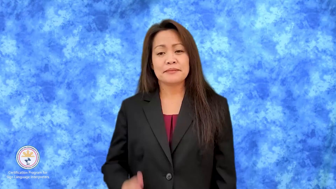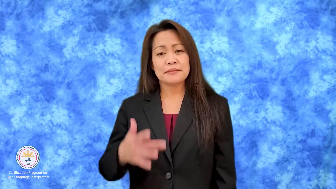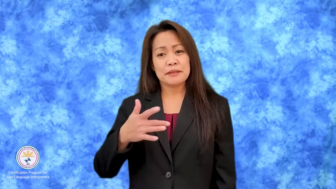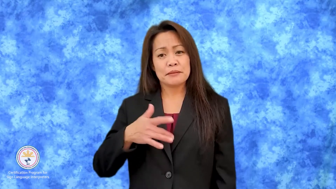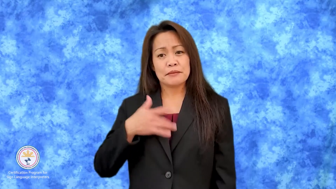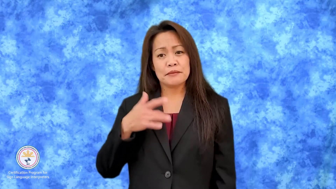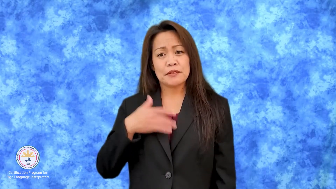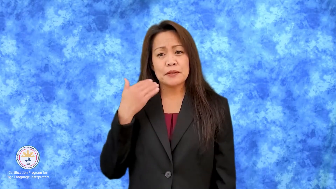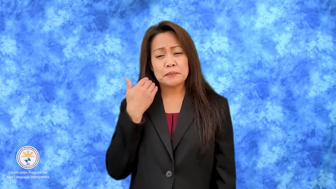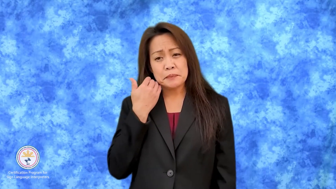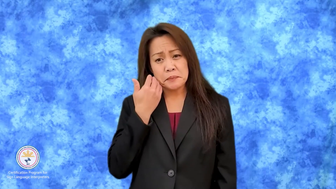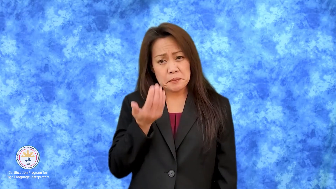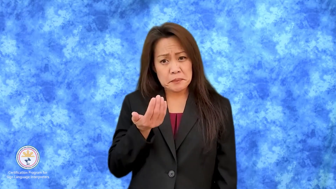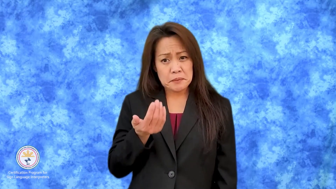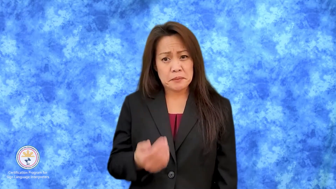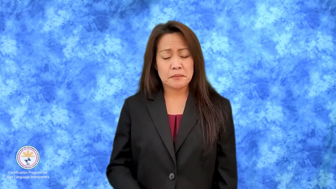Ashamed